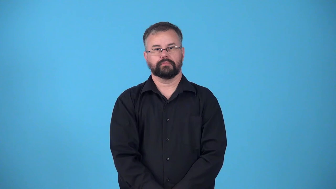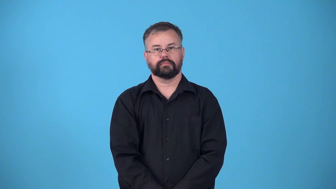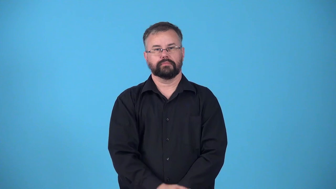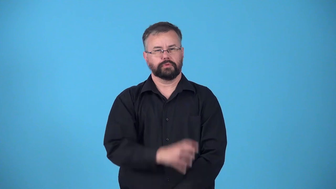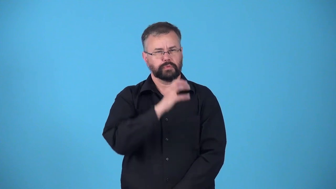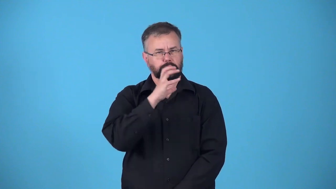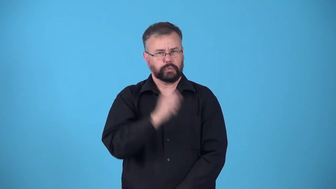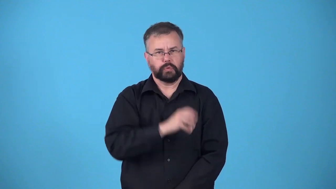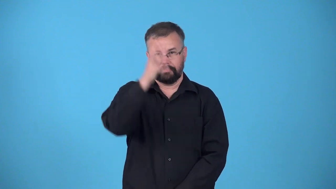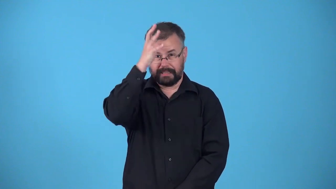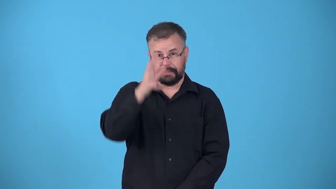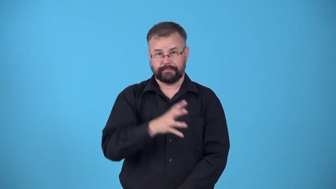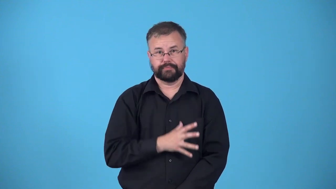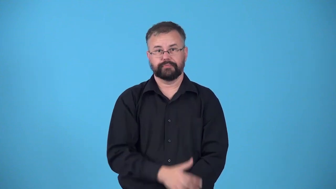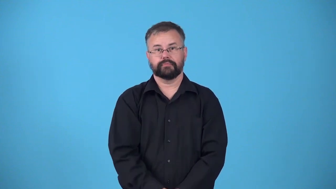gramps,grampa-old man